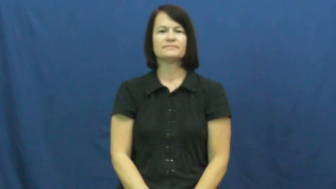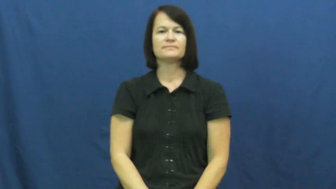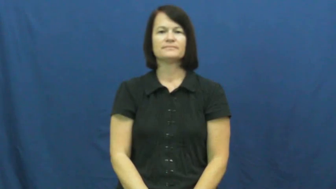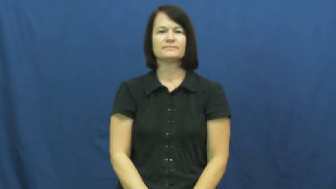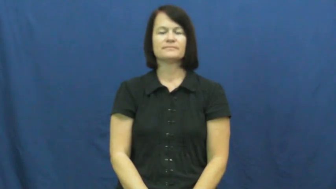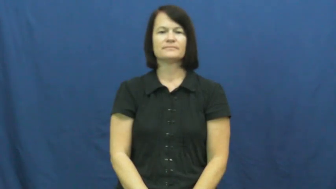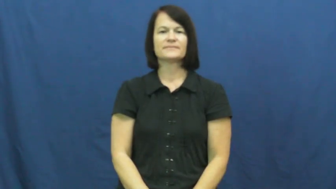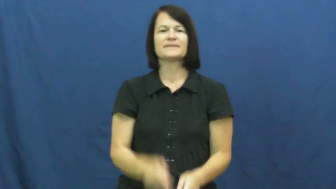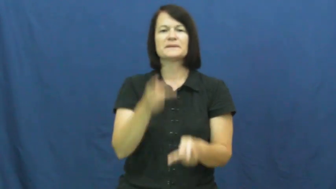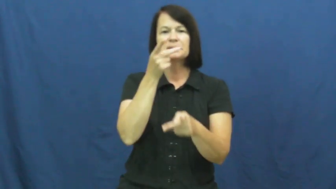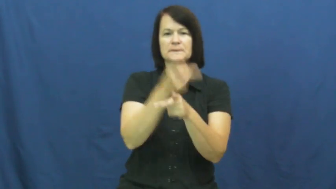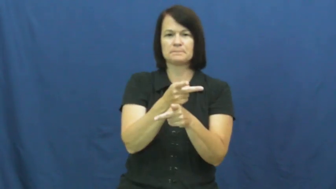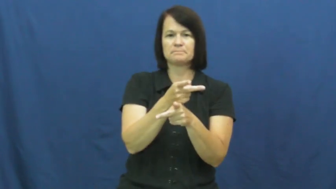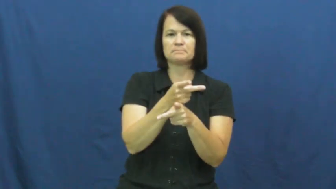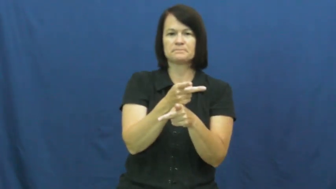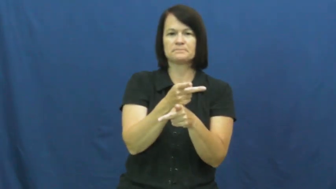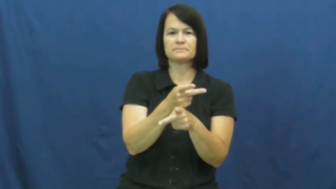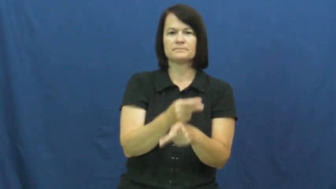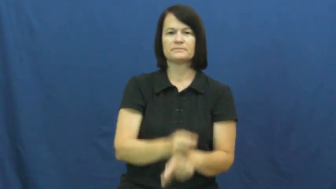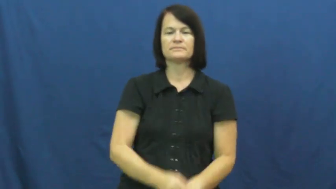retain